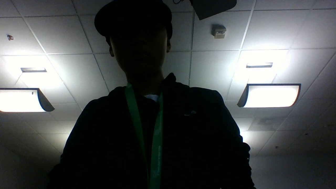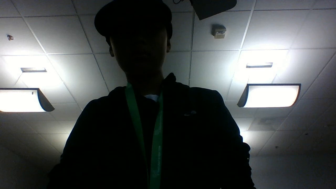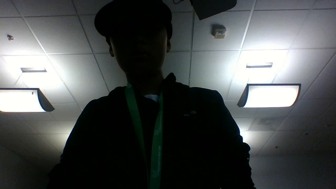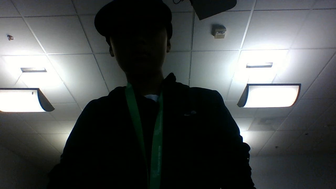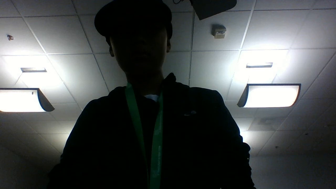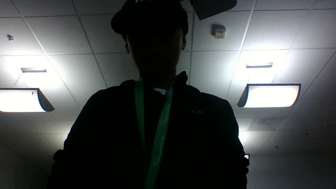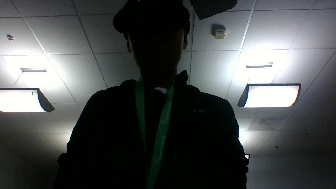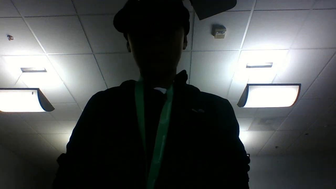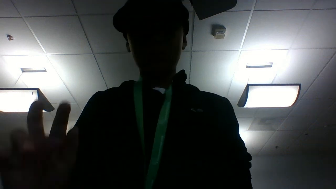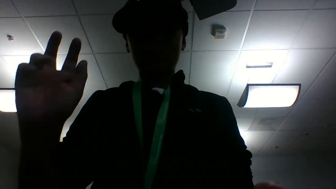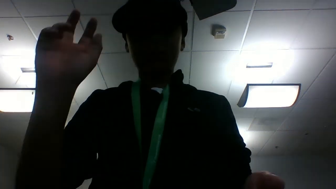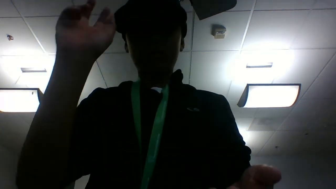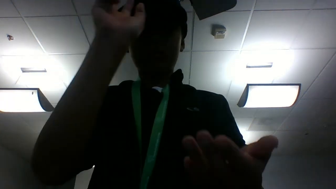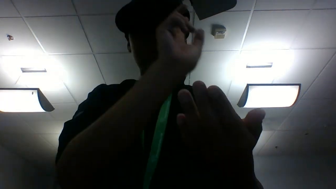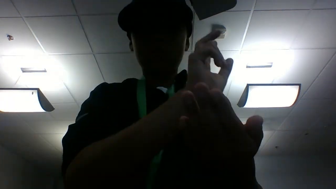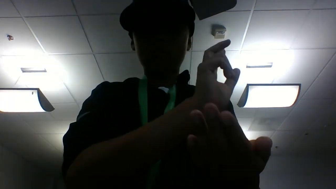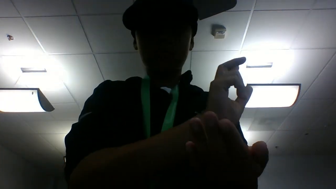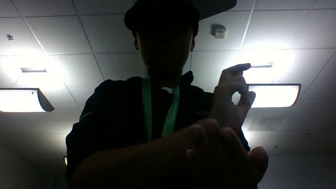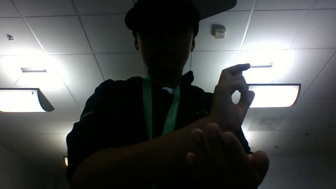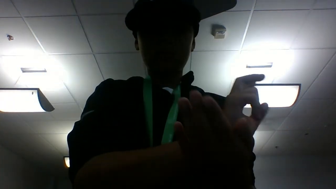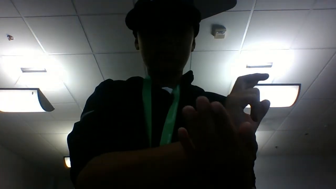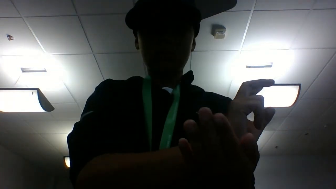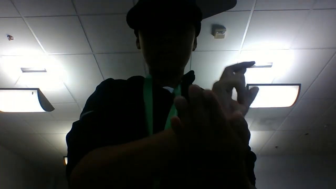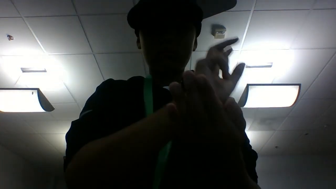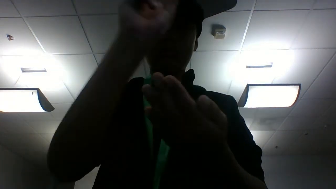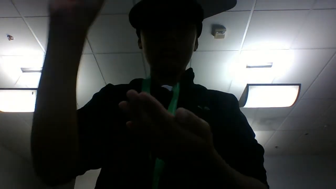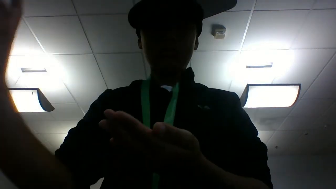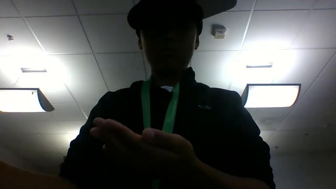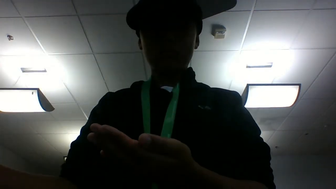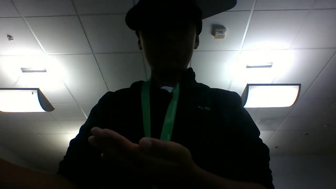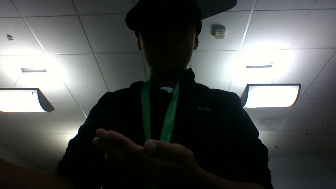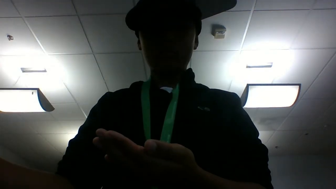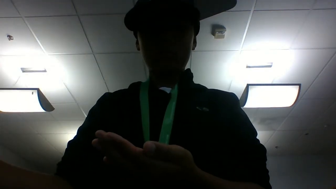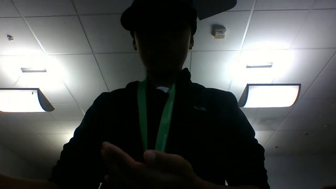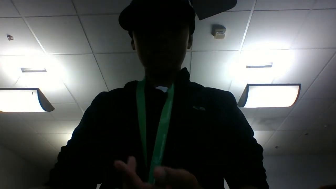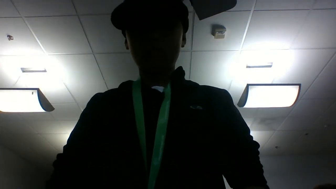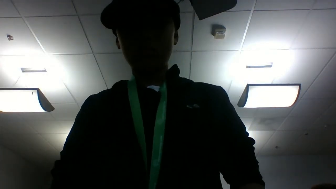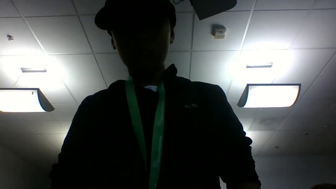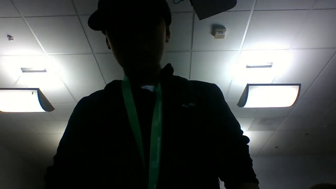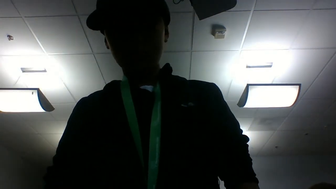Fortnight